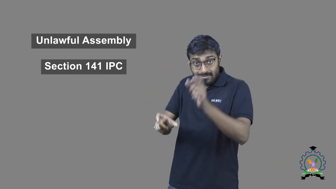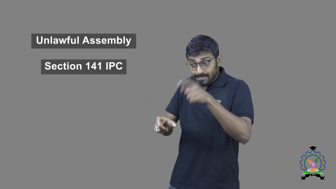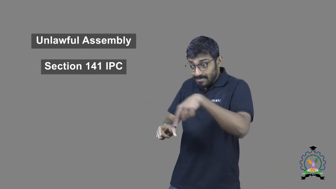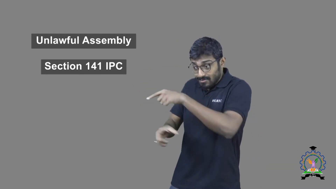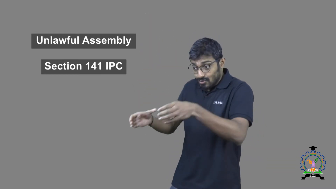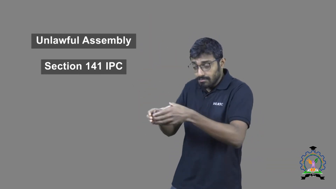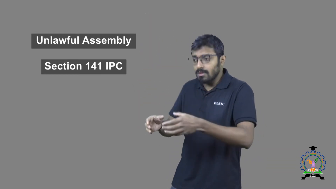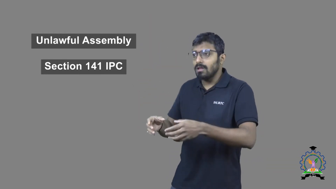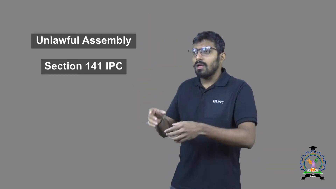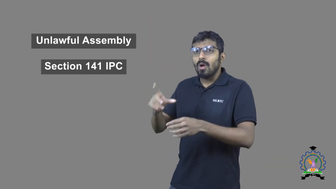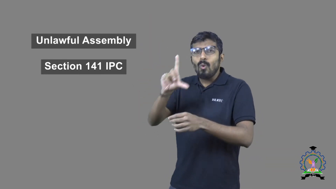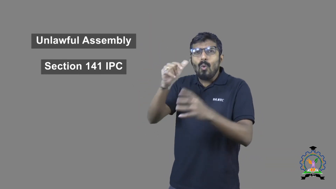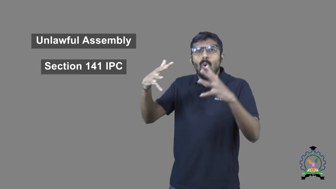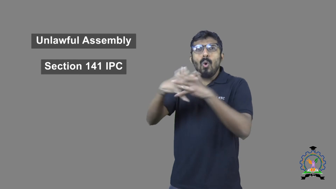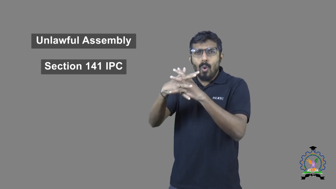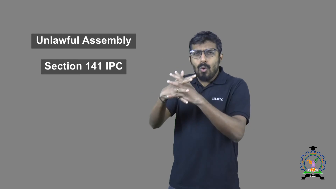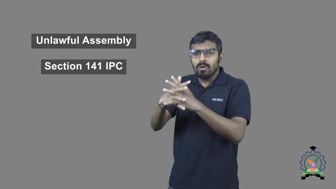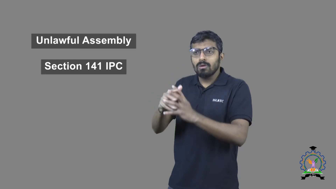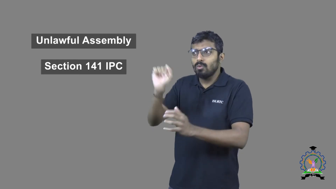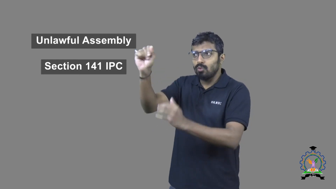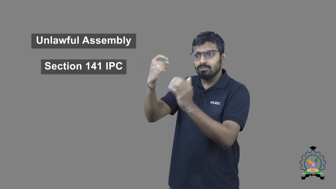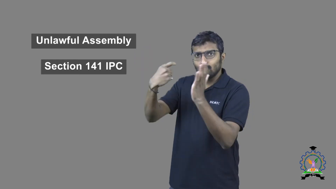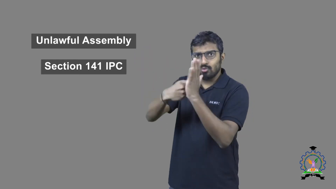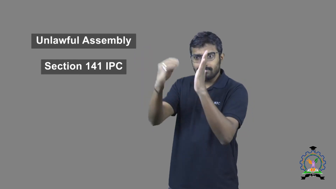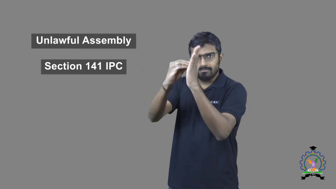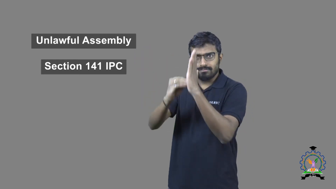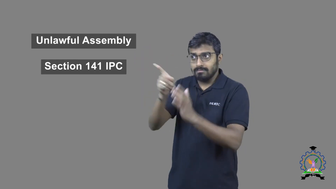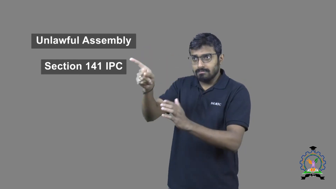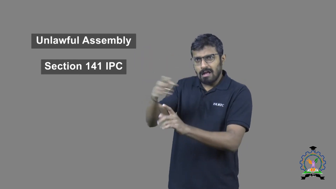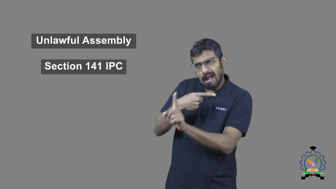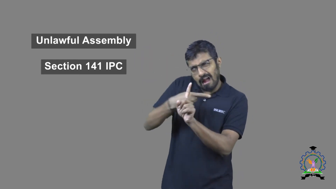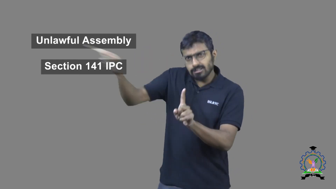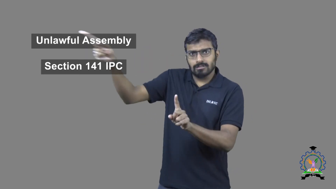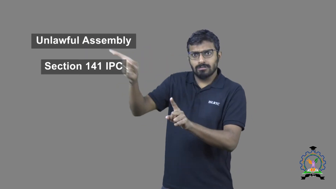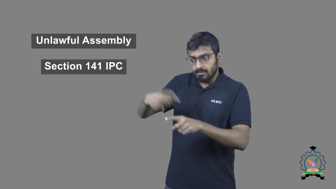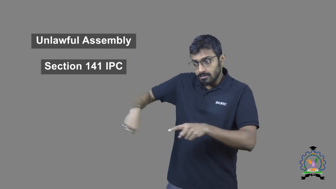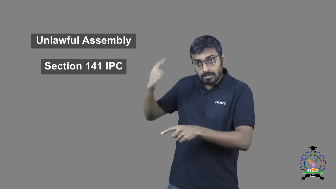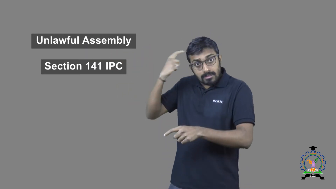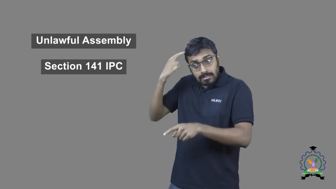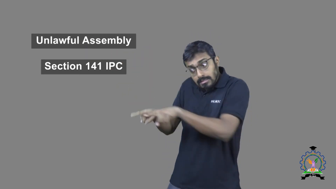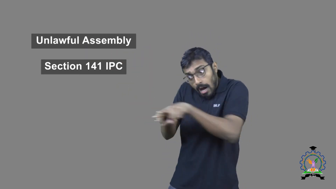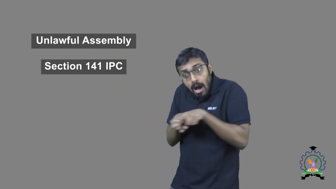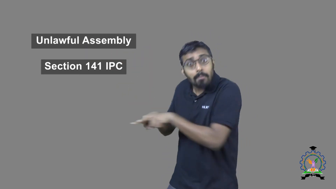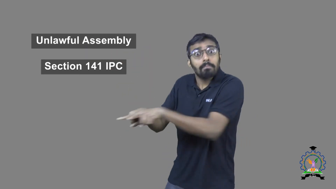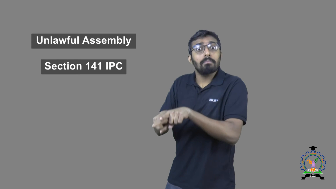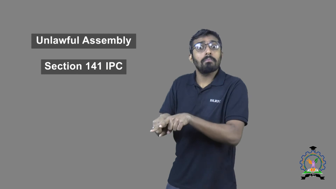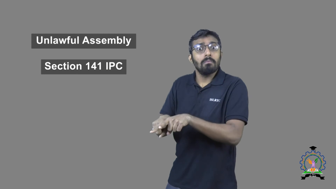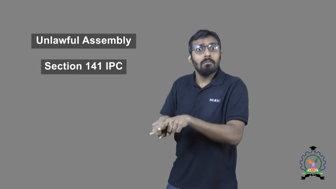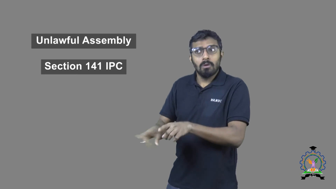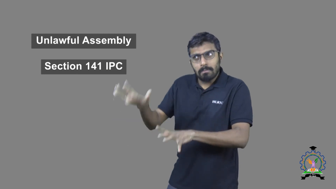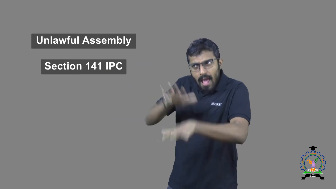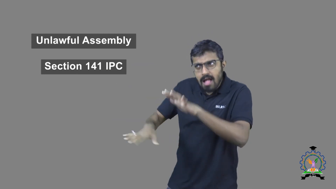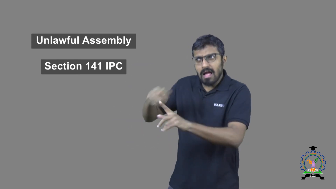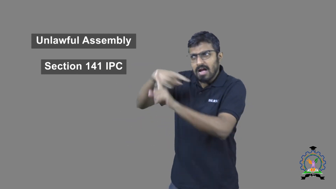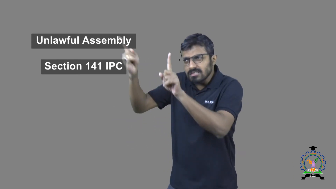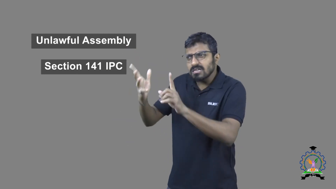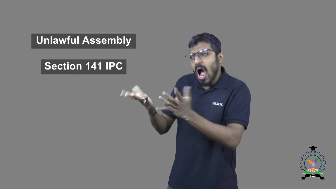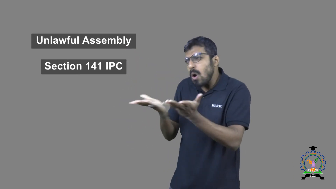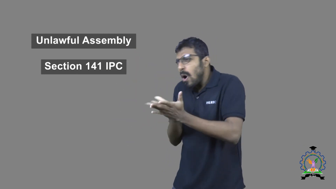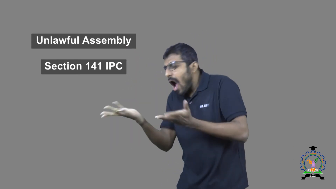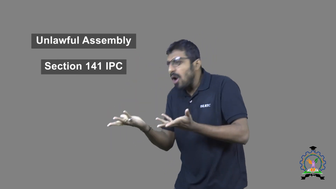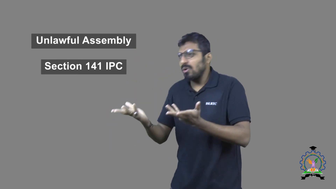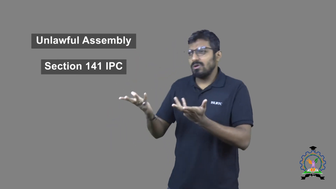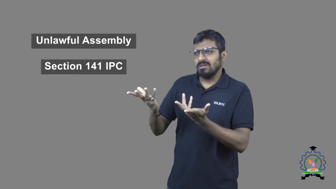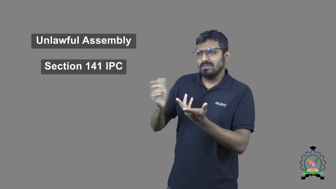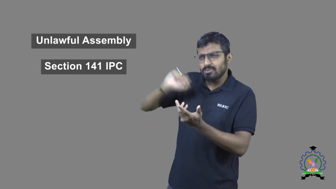Unlawful Assembly or Section 141 IPC